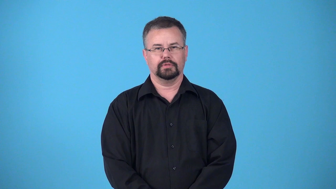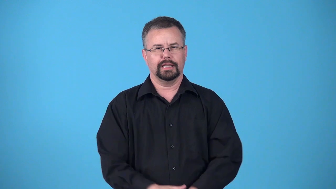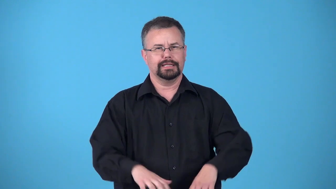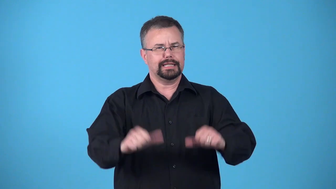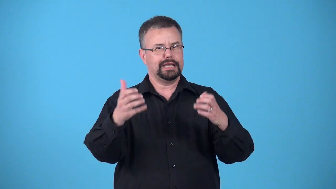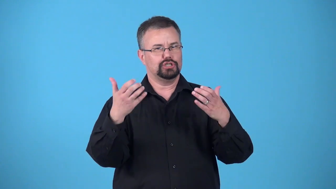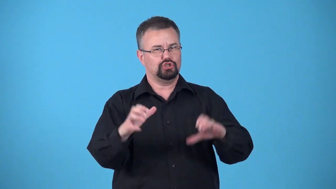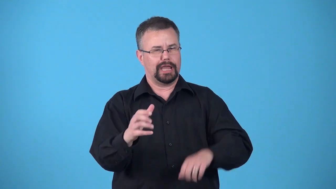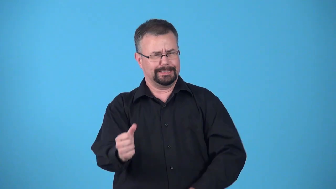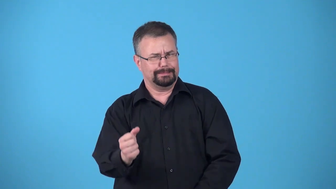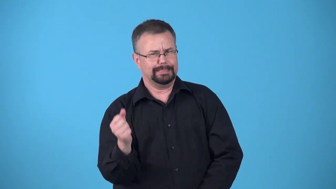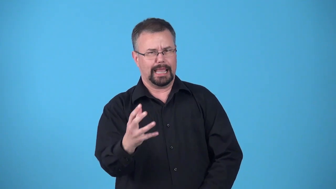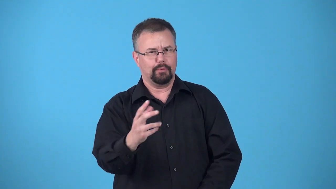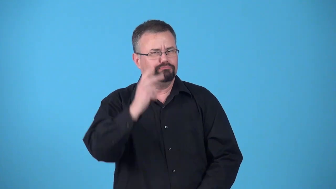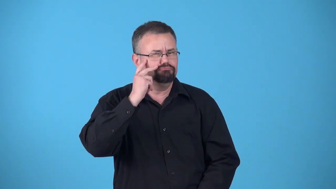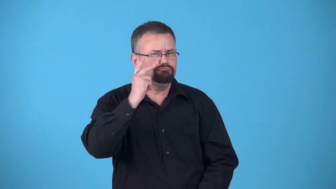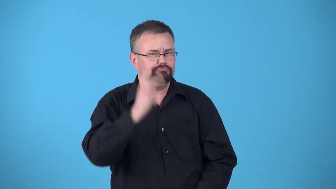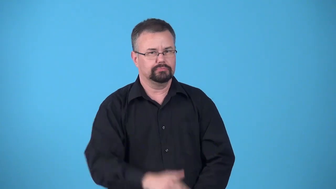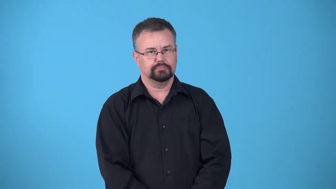roll the dice